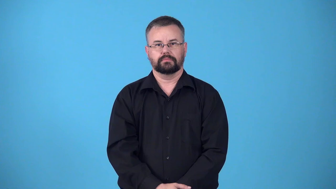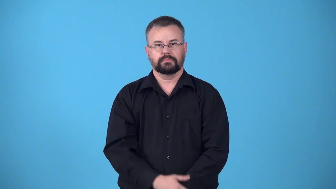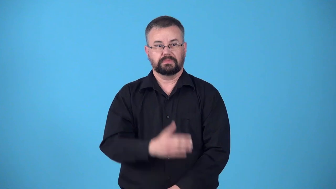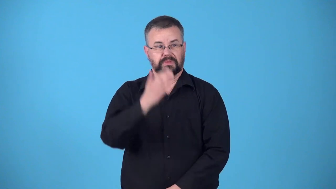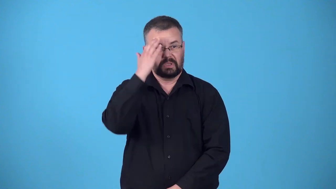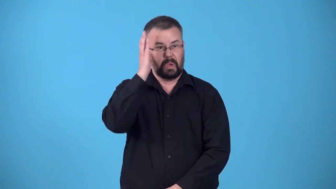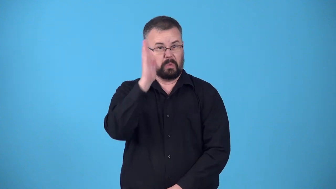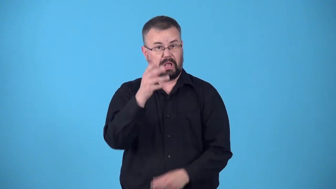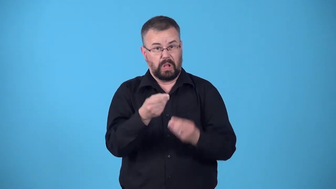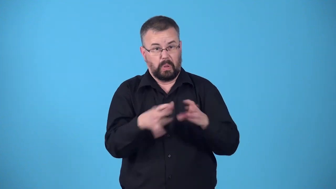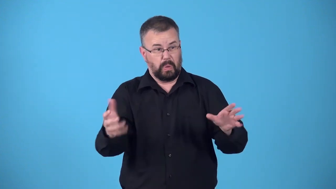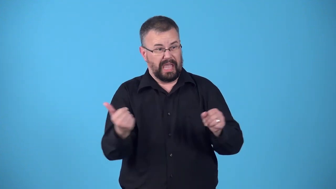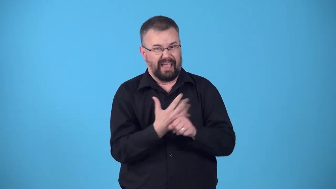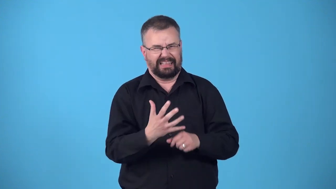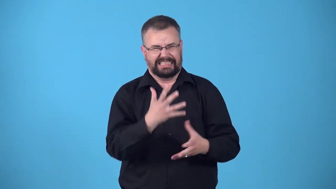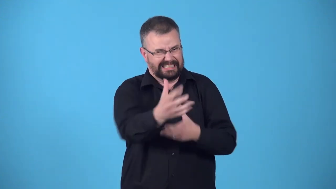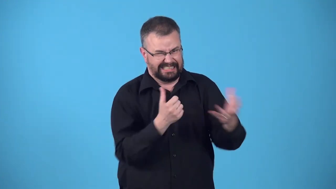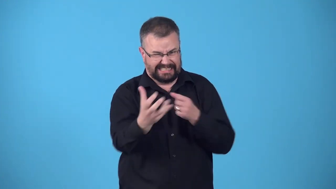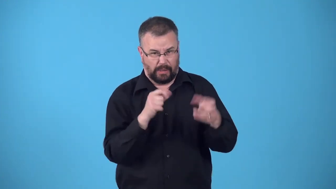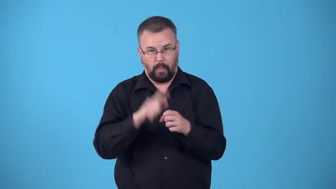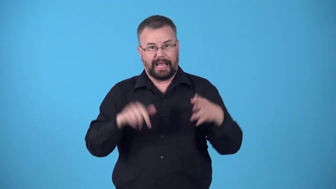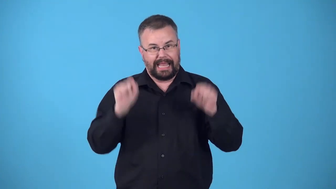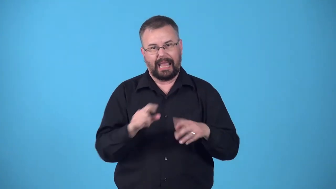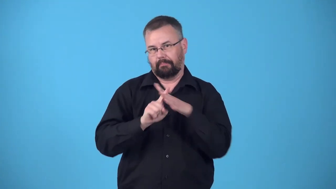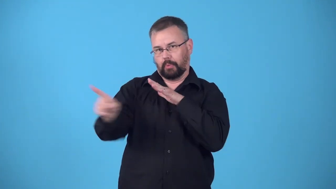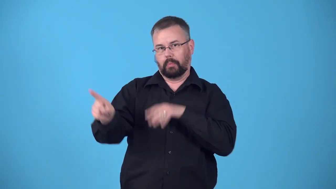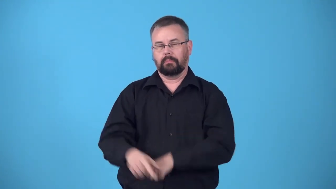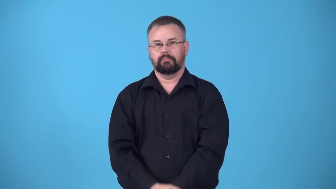cut and run